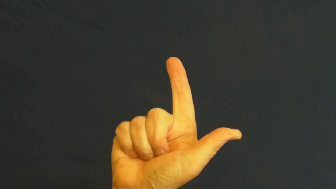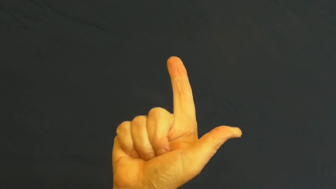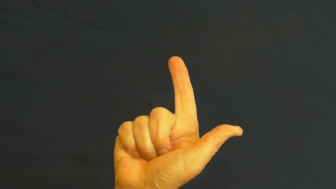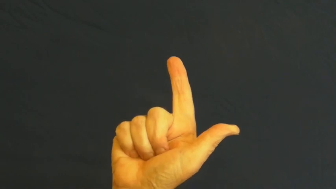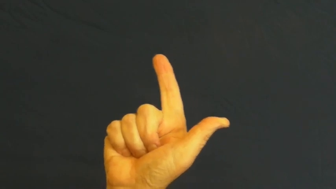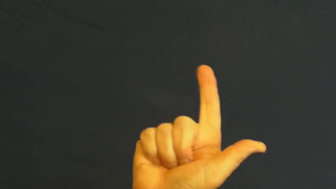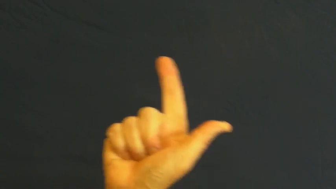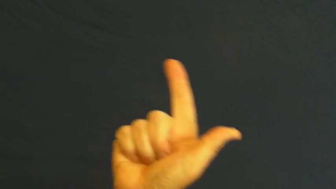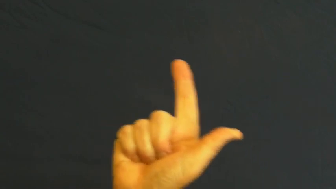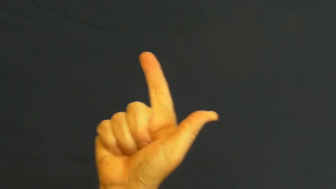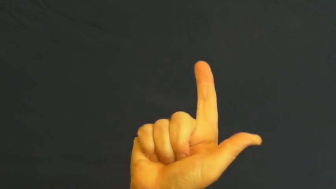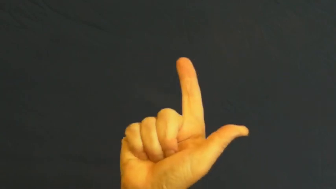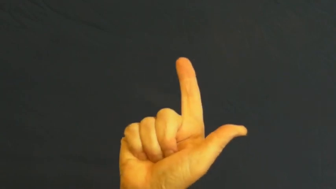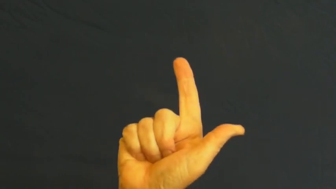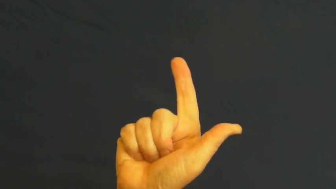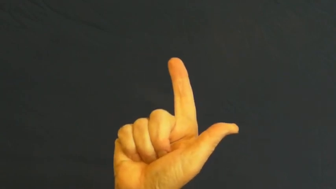Lancaster,PA,Laurel,DE,Lawrence,MA,Lewiston,ID,Lincoln,NE,Louisville,KY